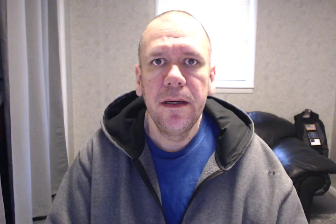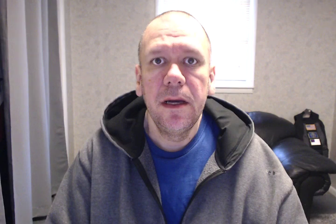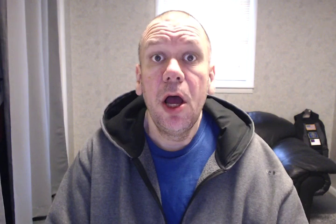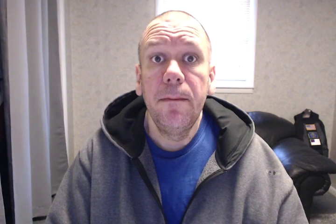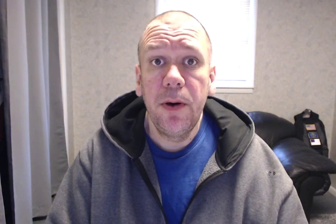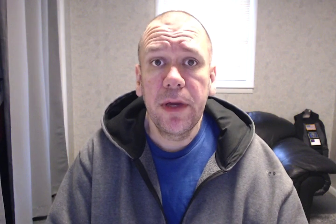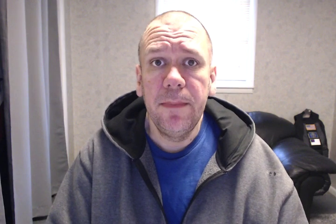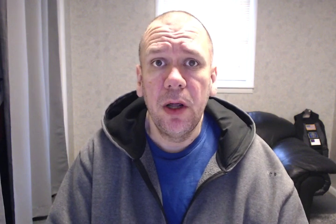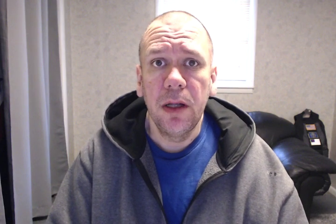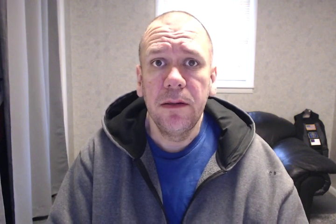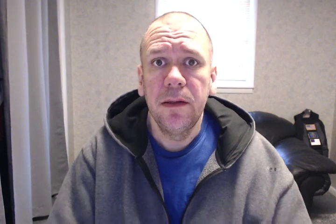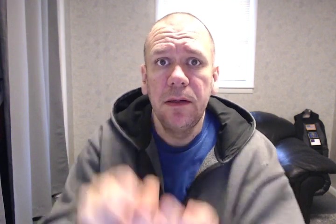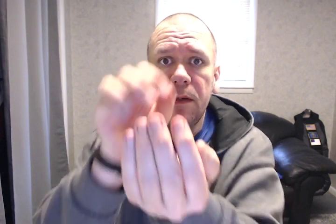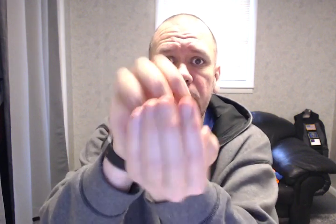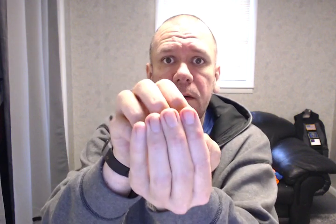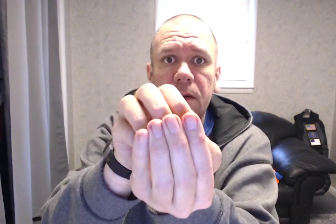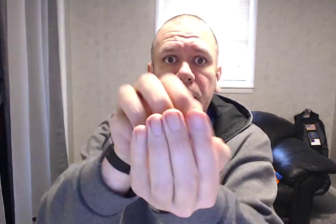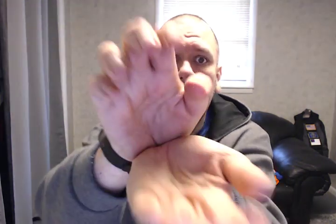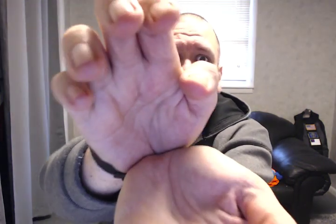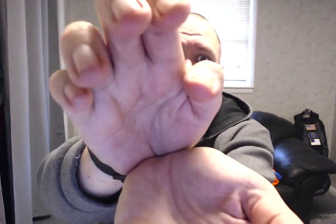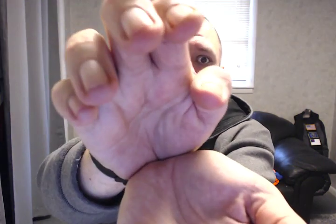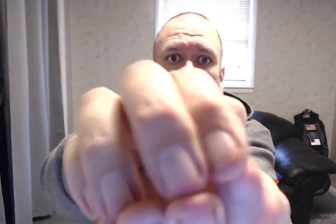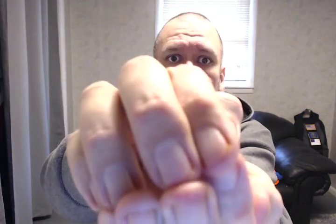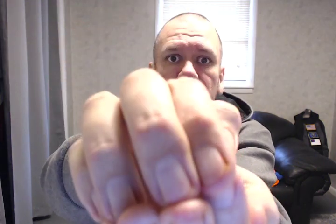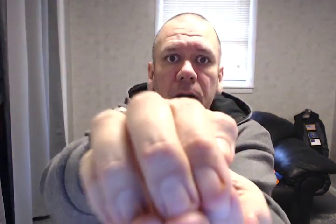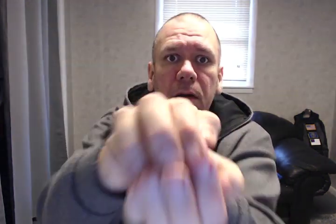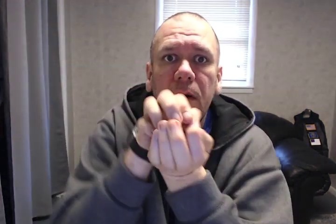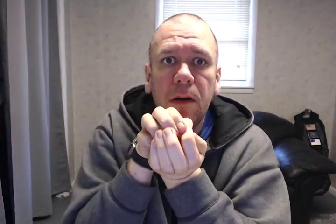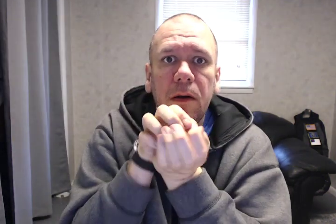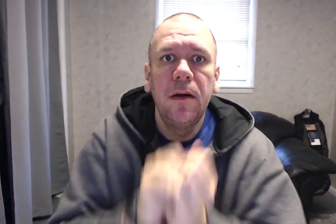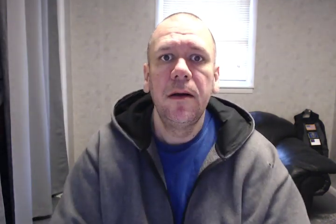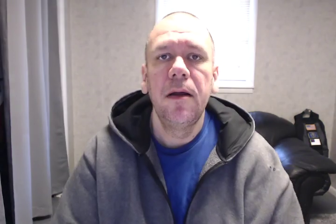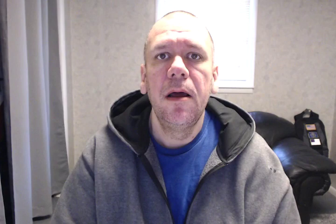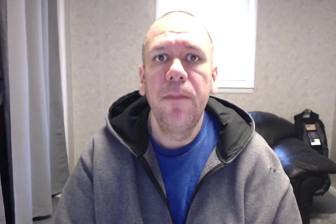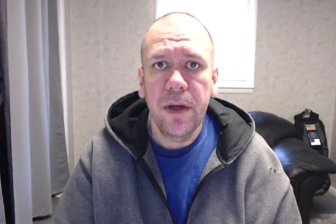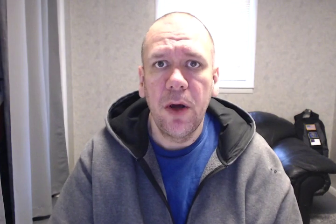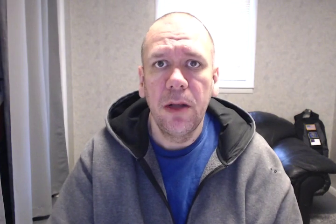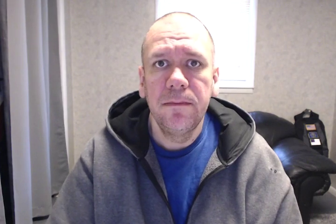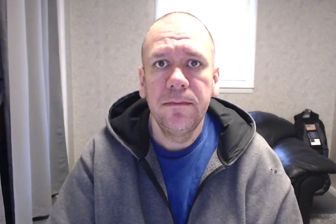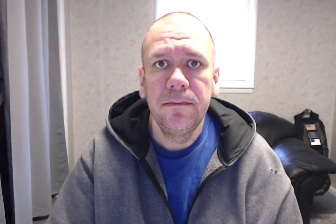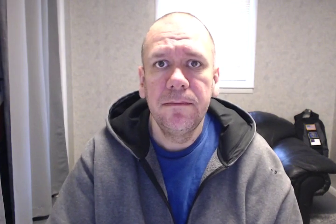Poke Ball